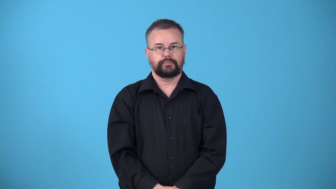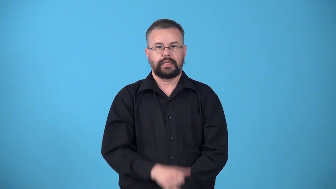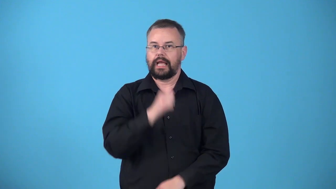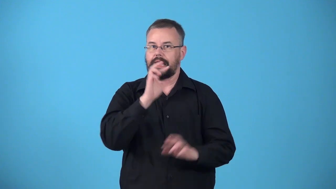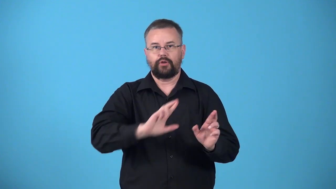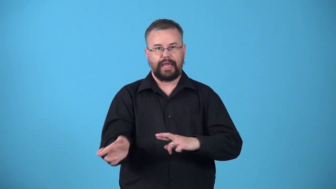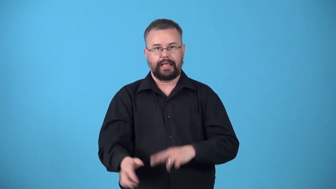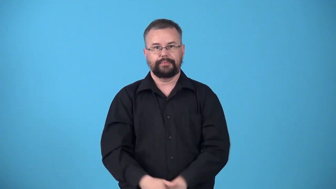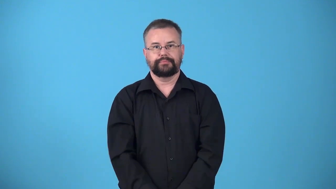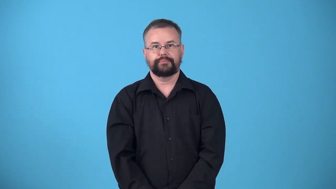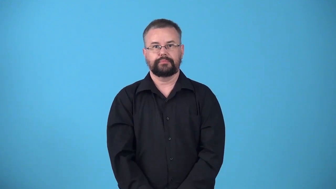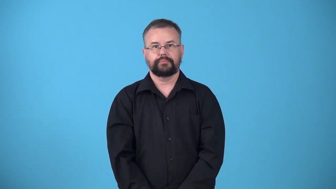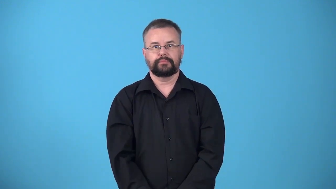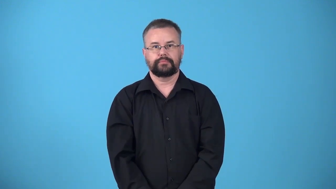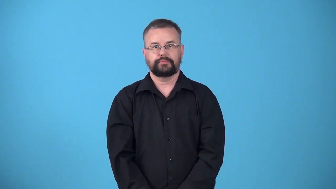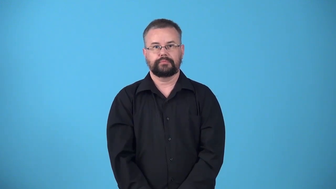unready